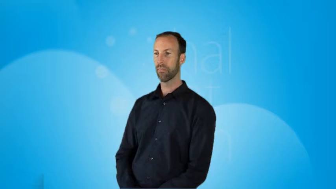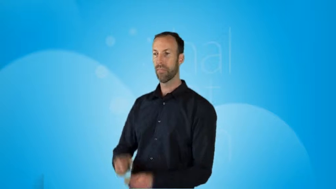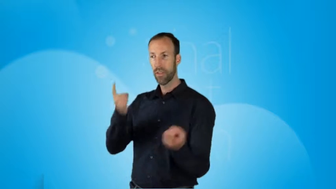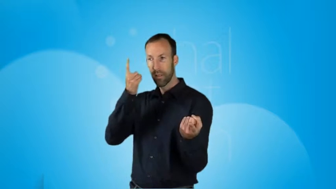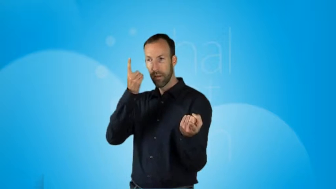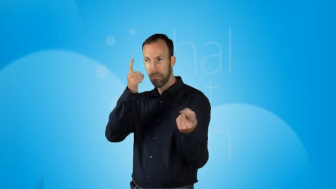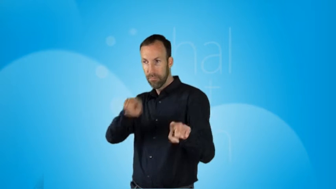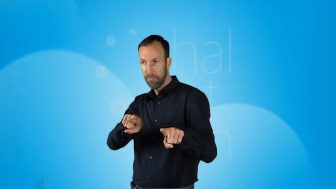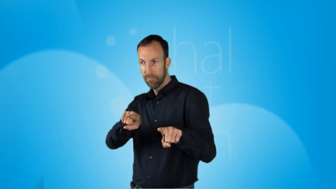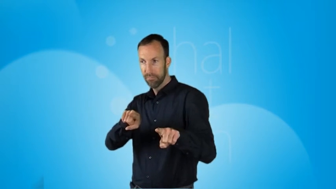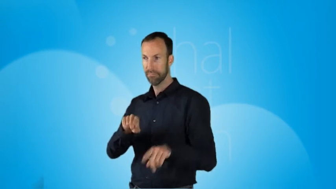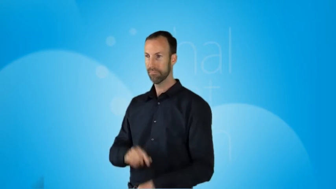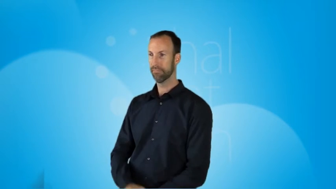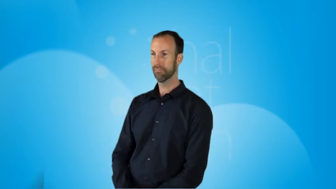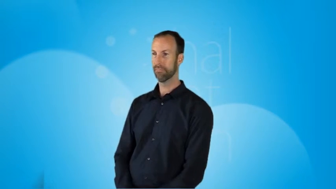compromise